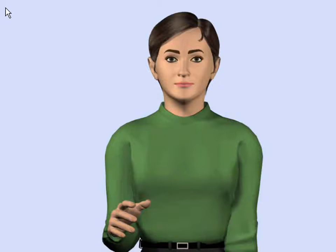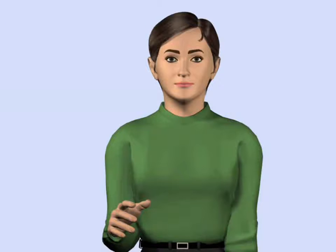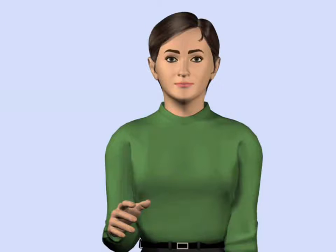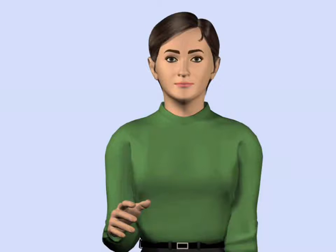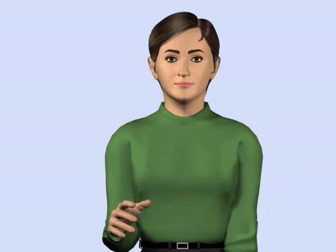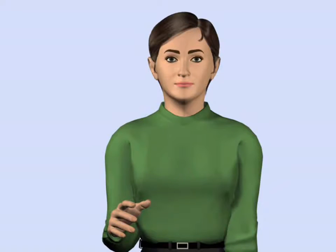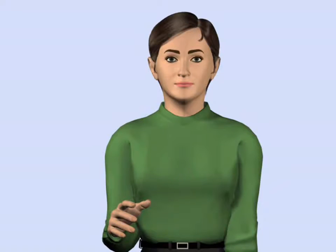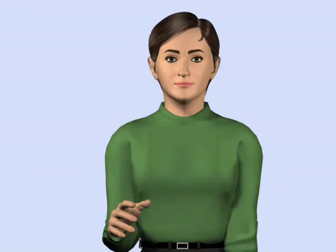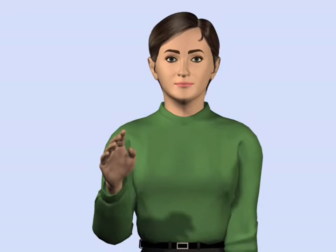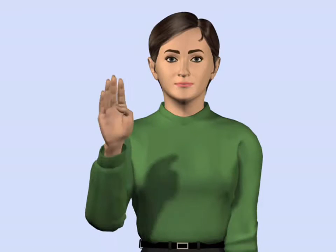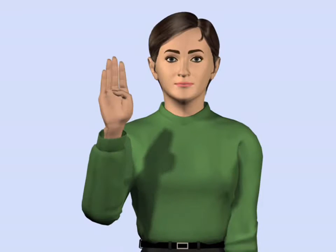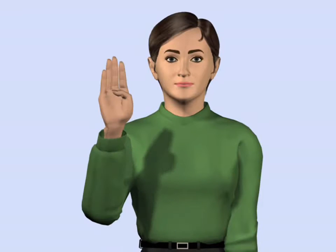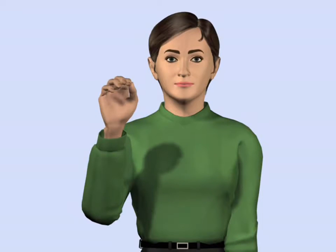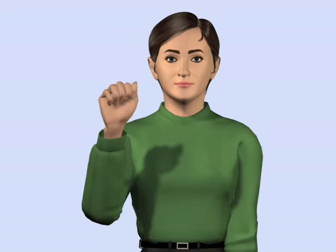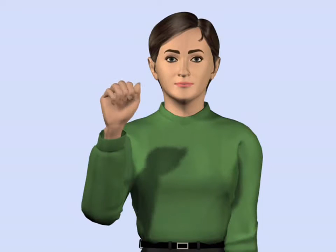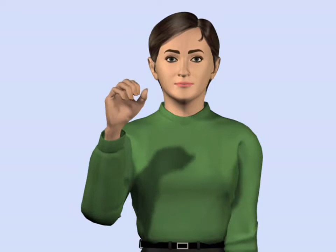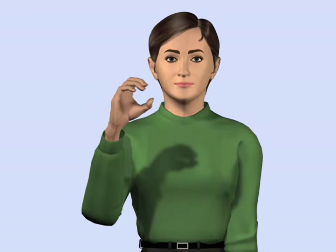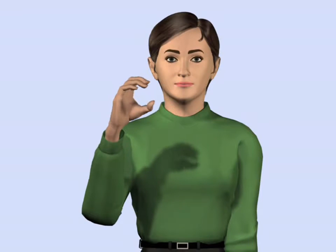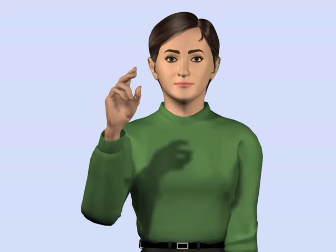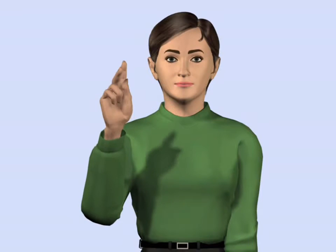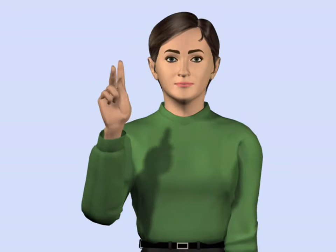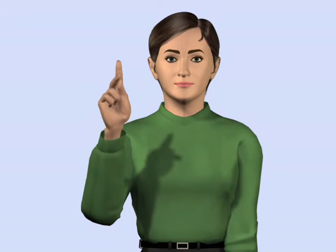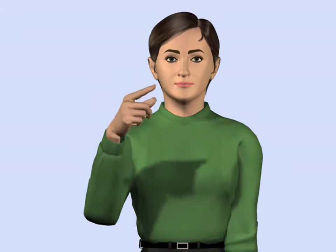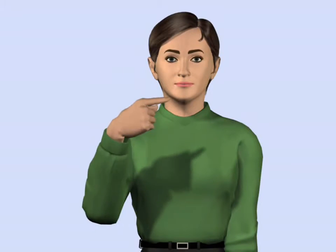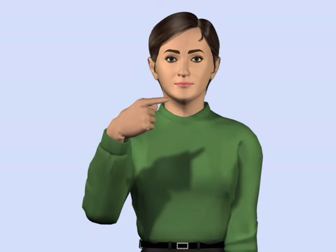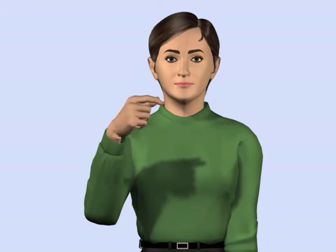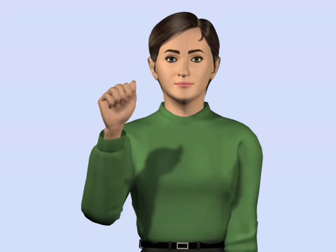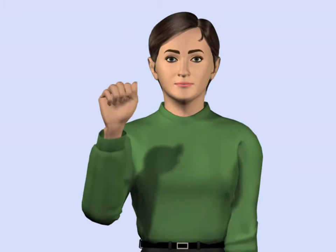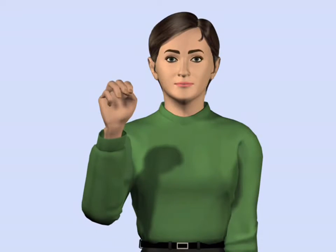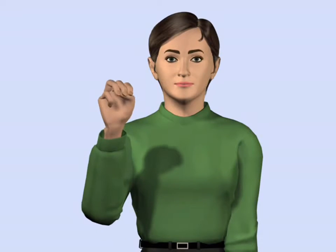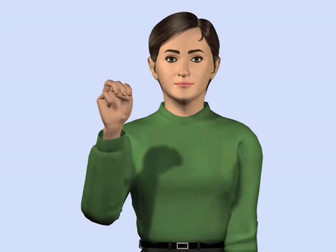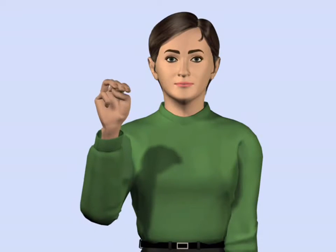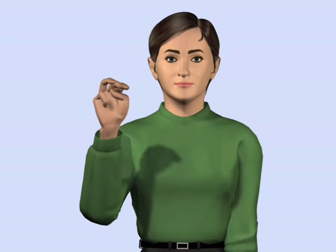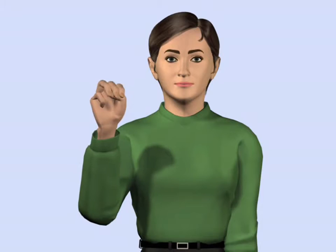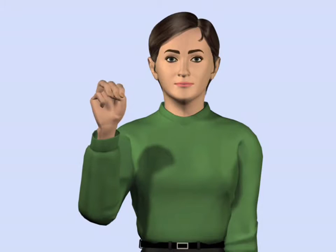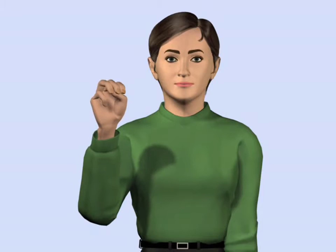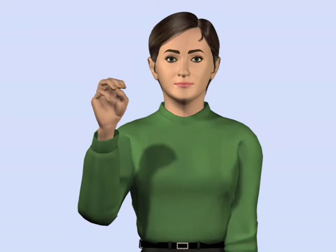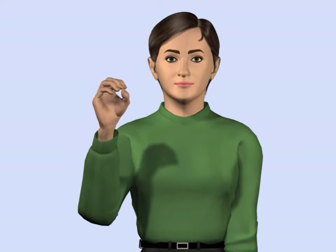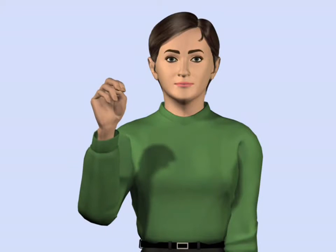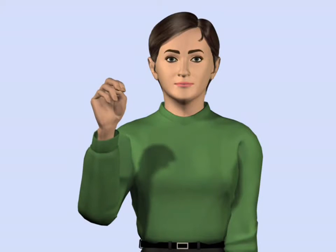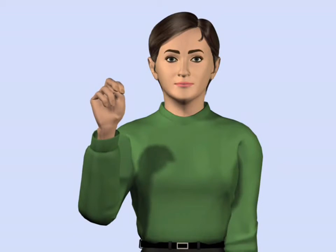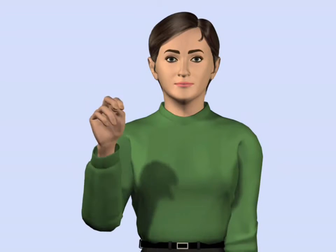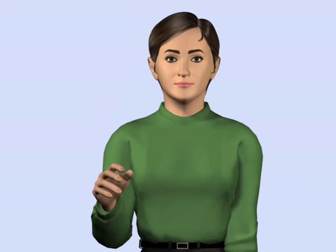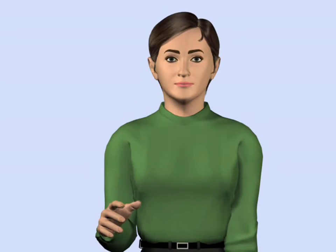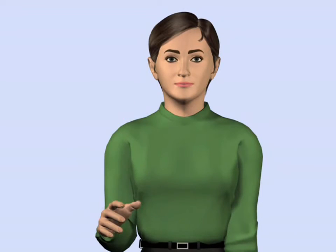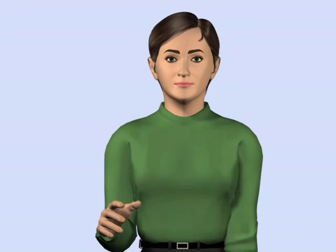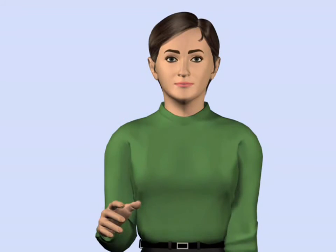backgammon